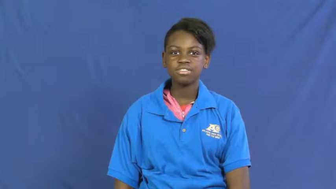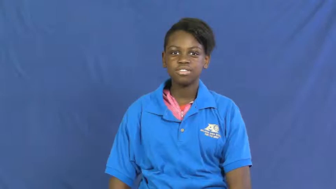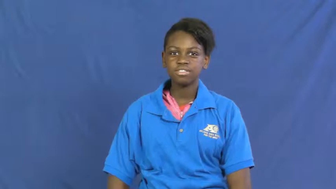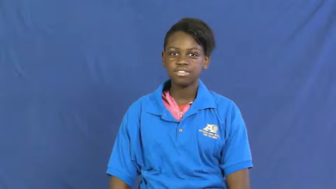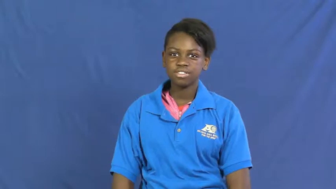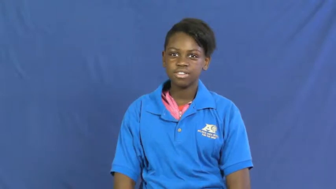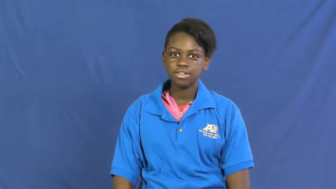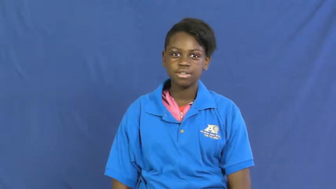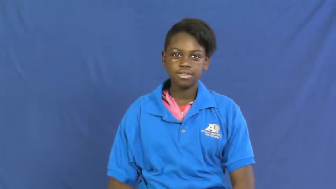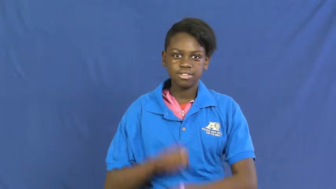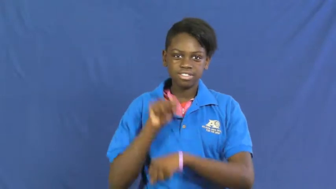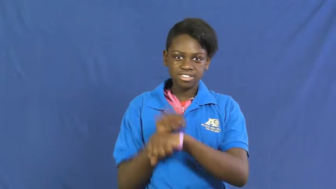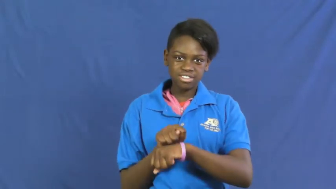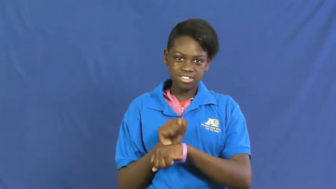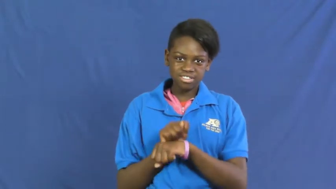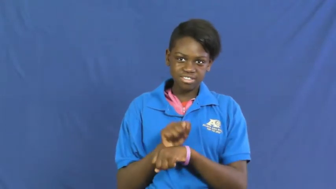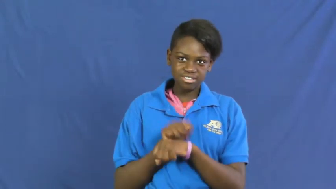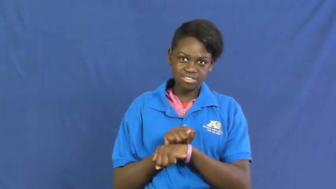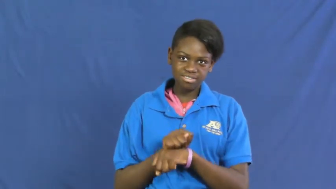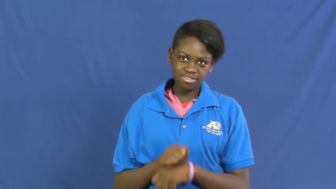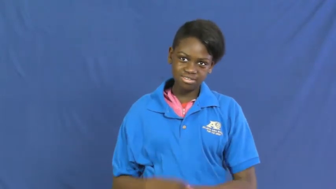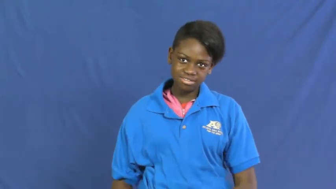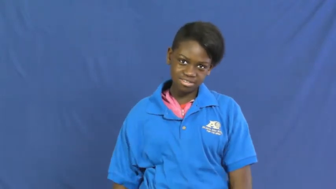temple